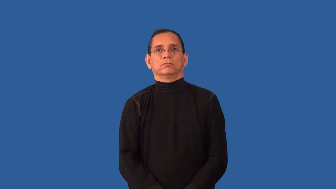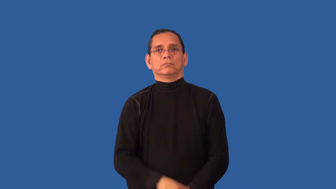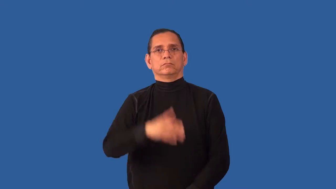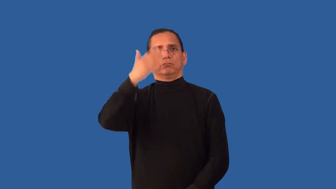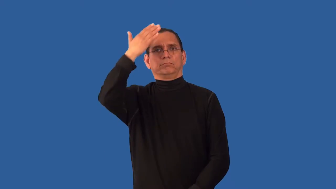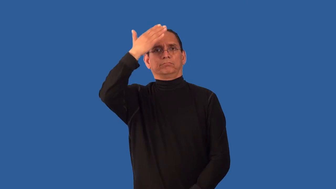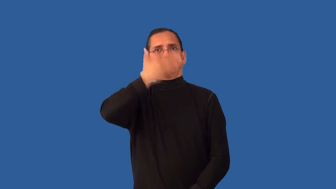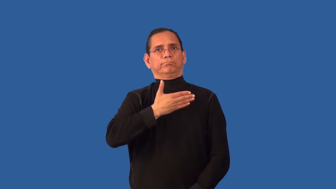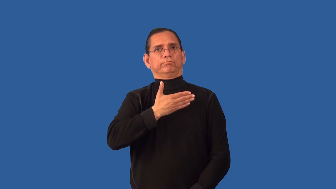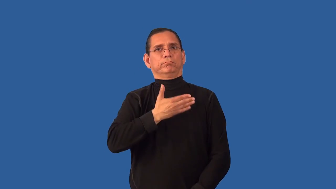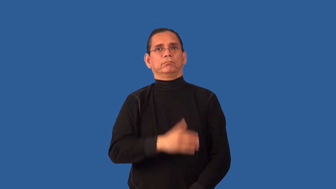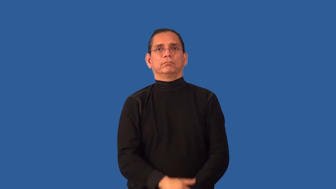distant,unfeeling,unemotional,mechanistic